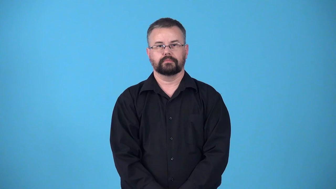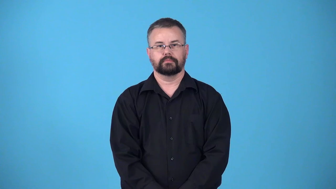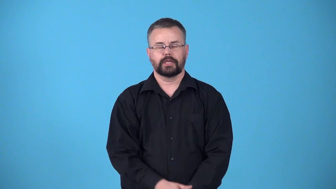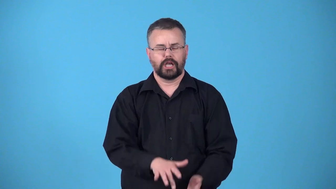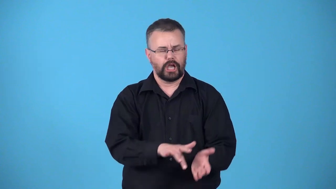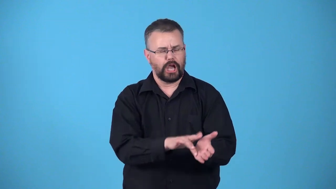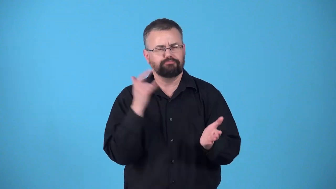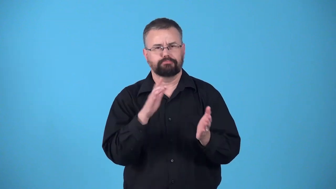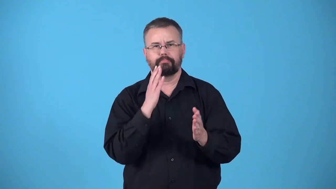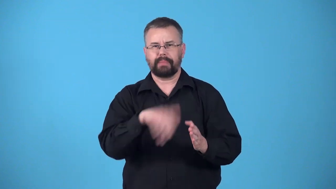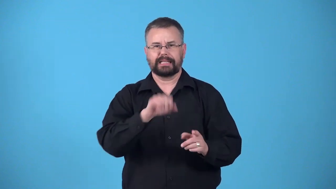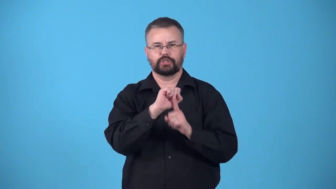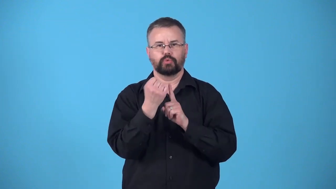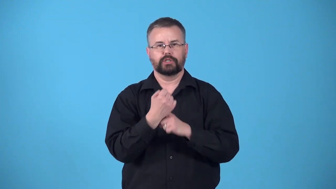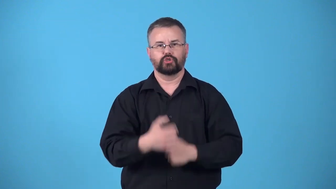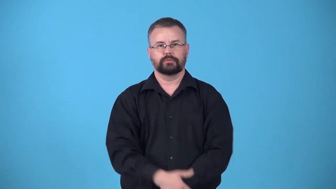fish in troubled waters